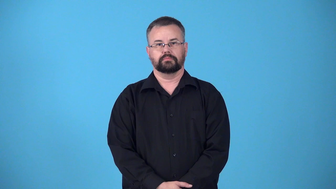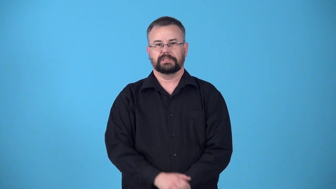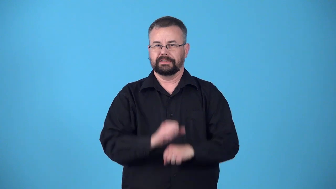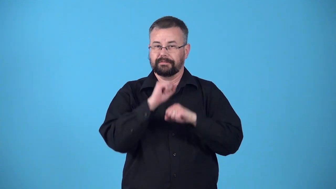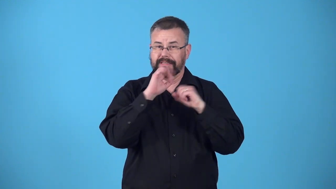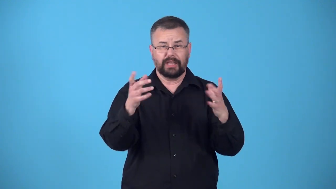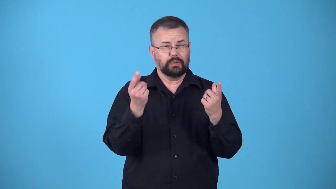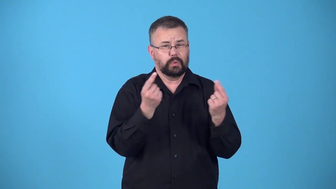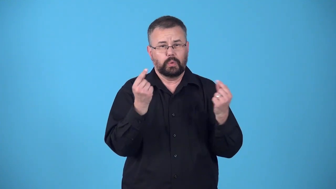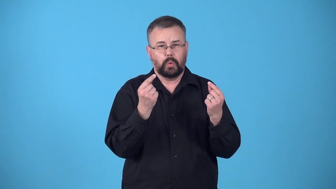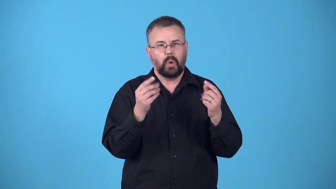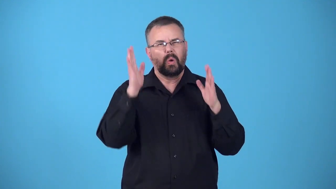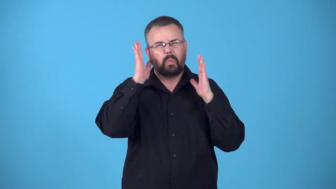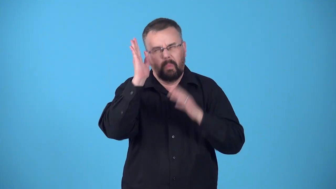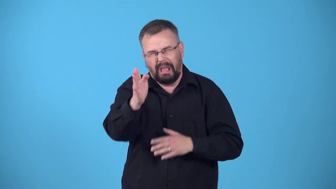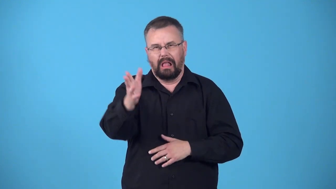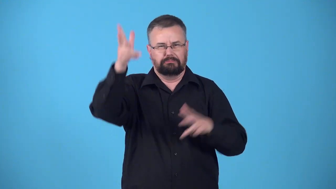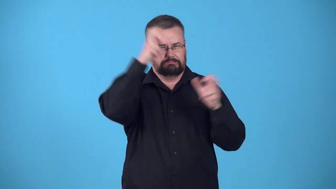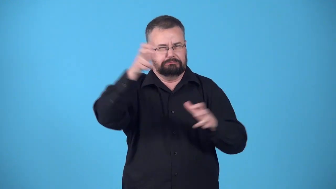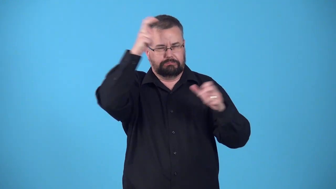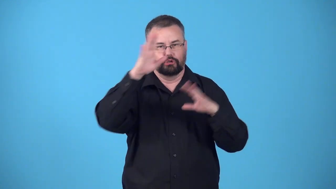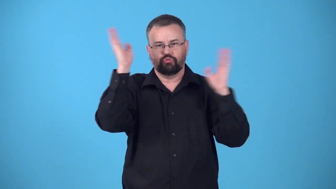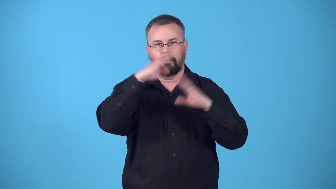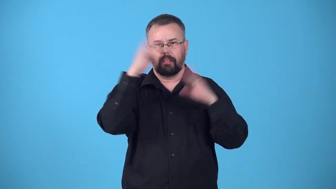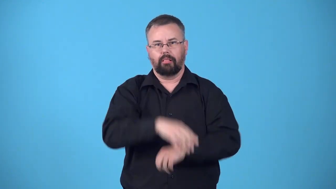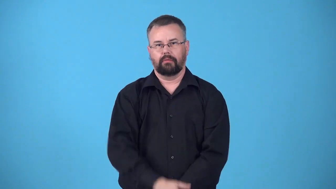devil finds work for idle hands